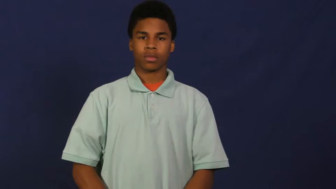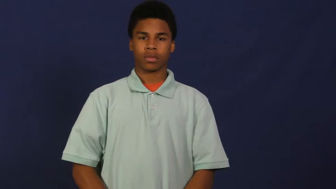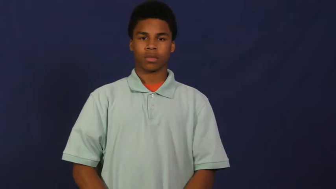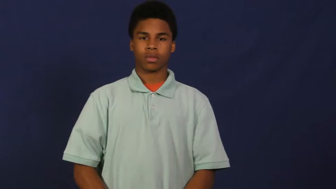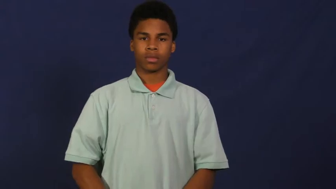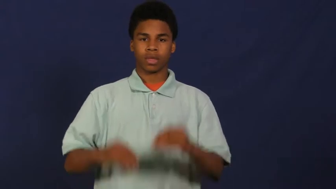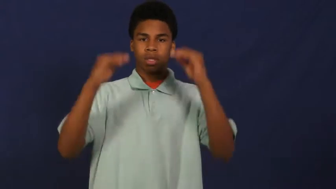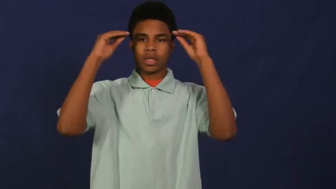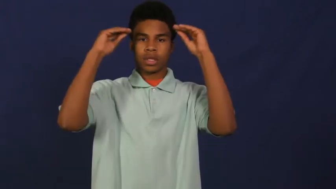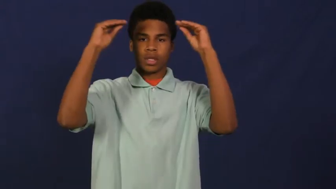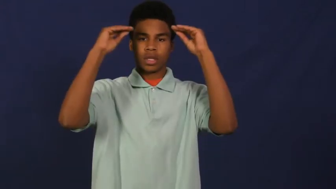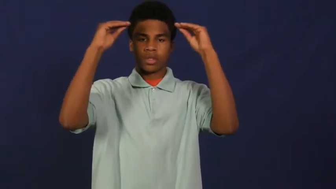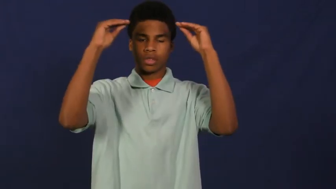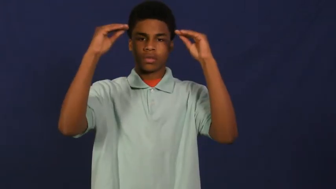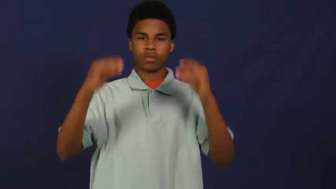teach,educate,instruct,train,school